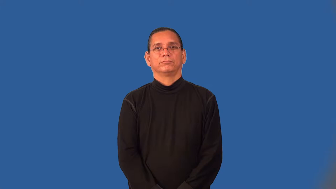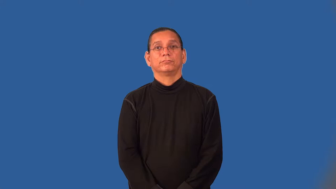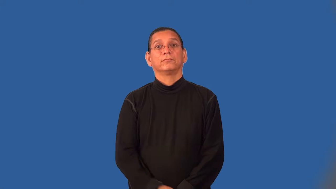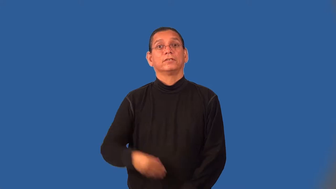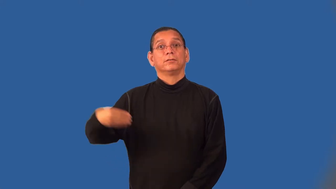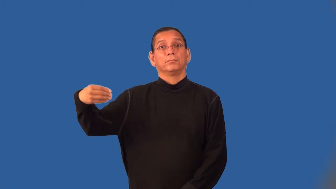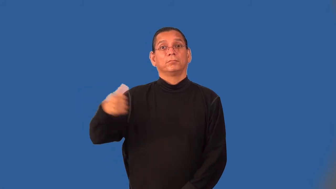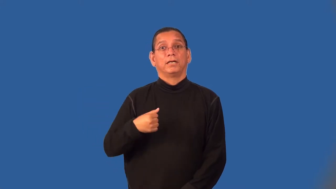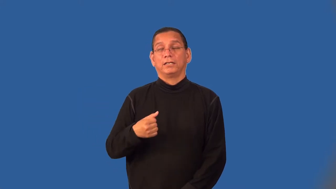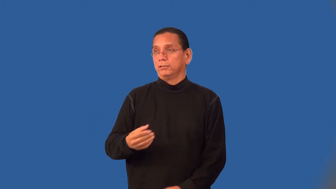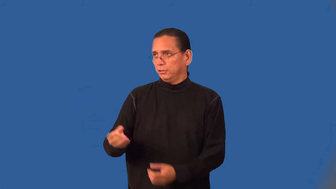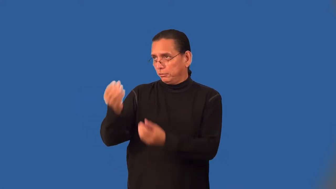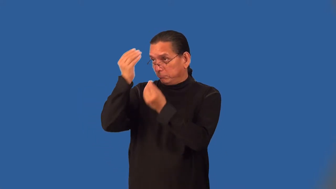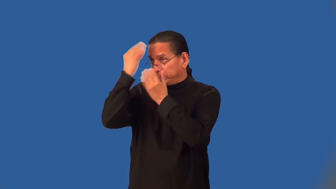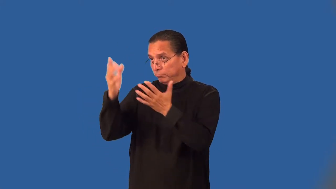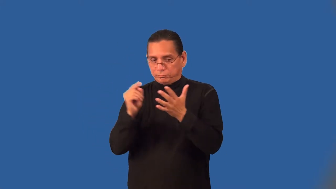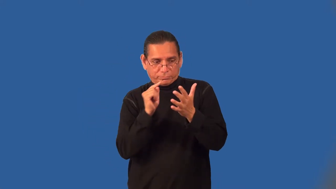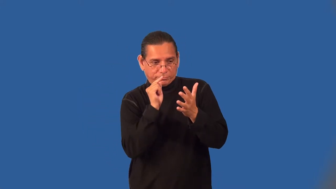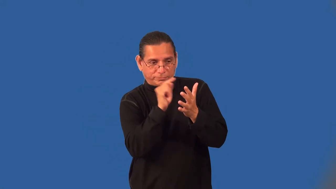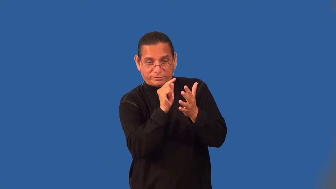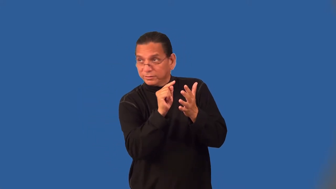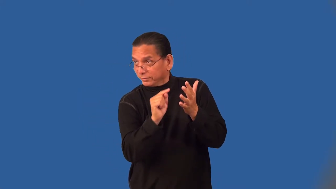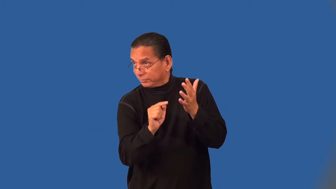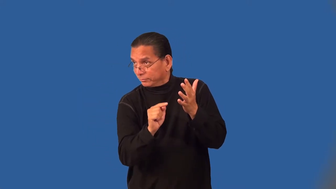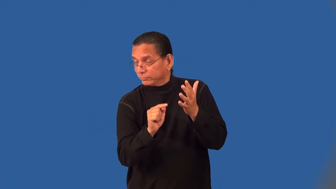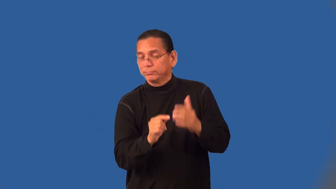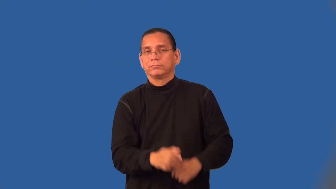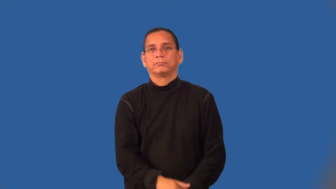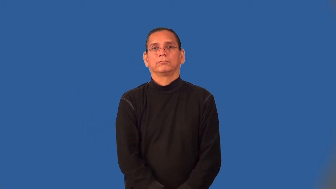tipster